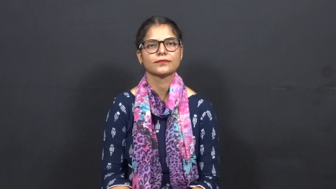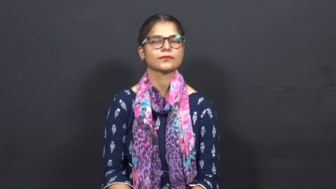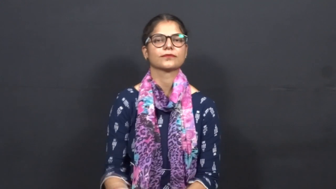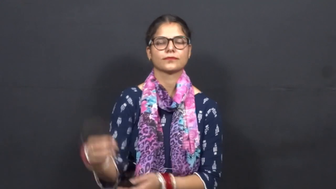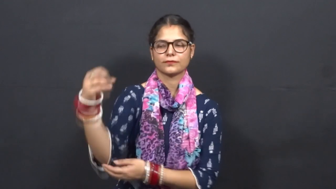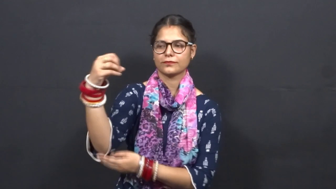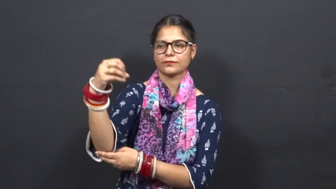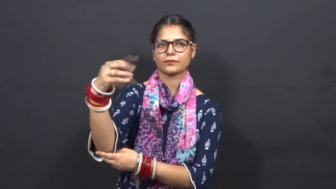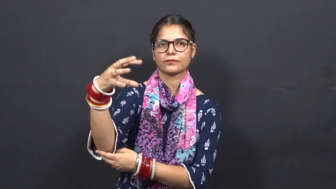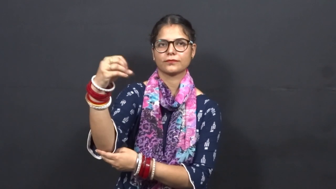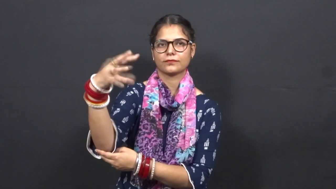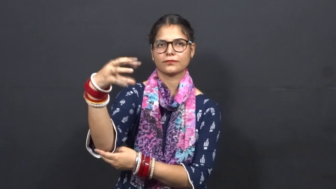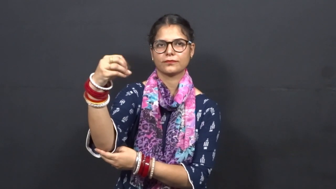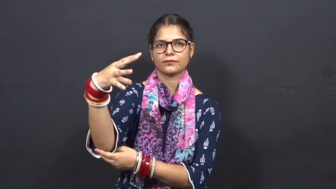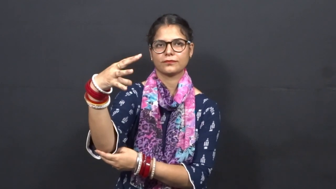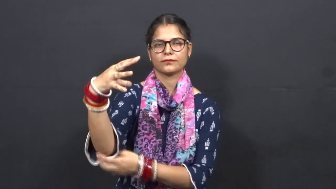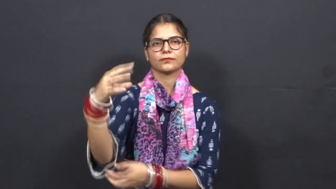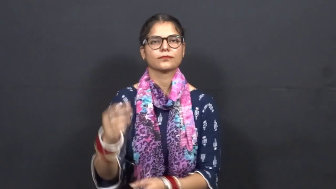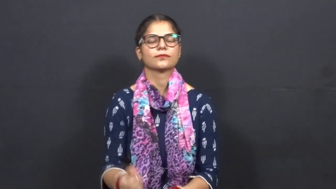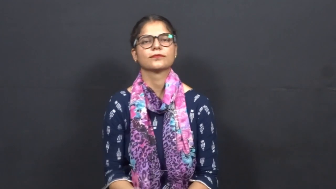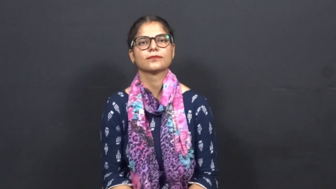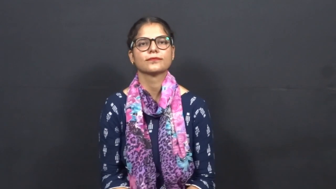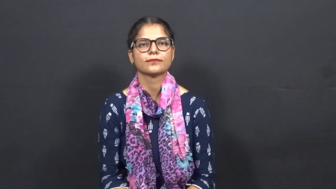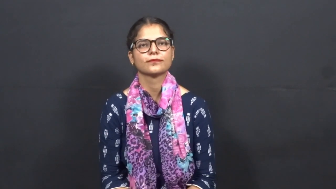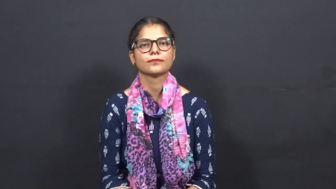Lamp